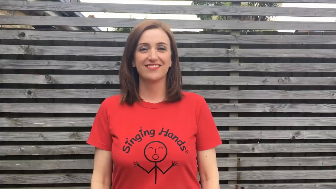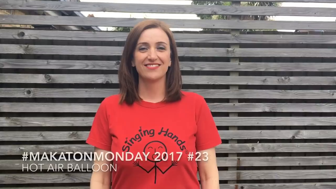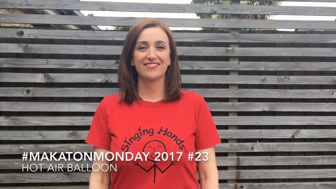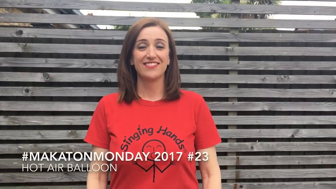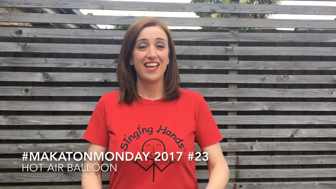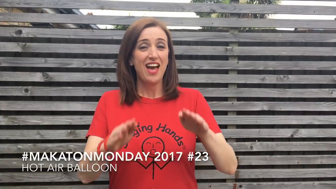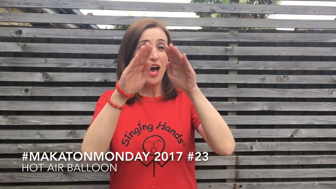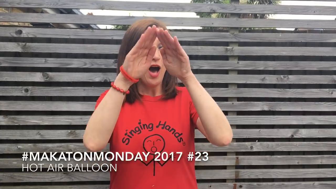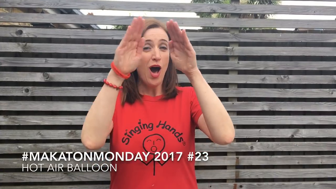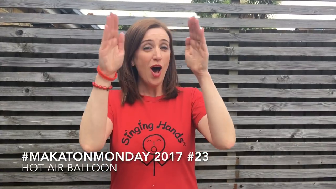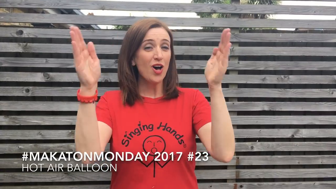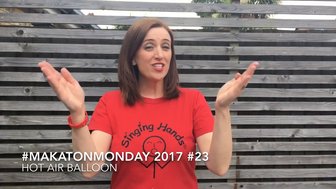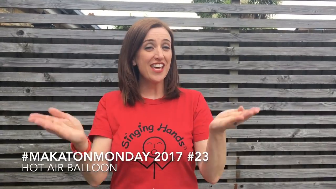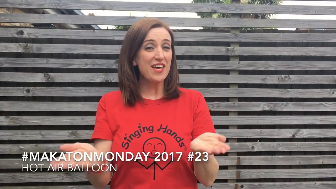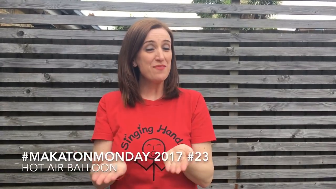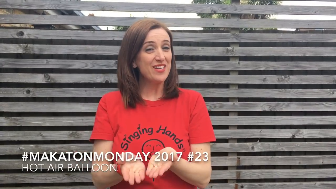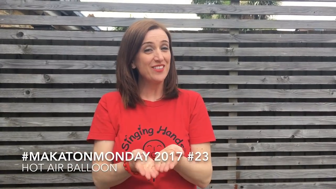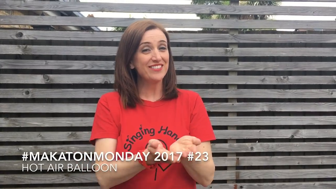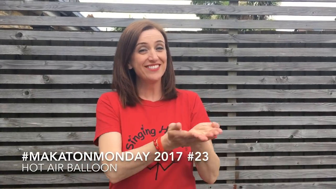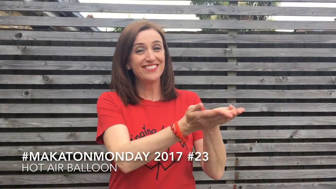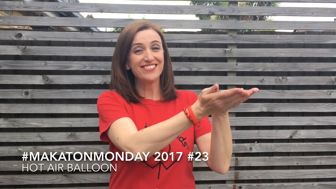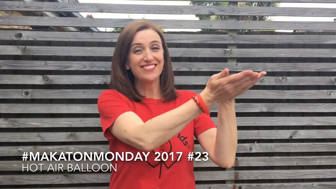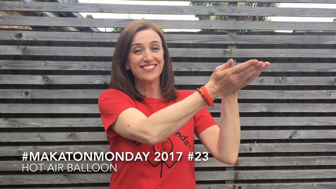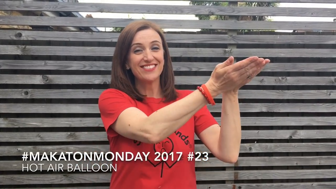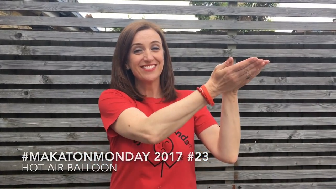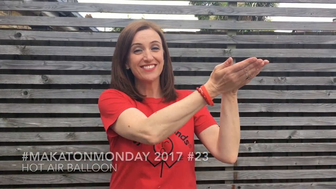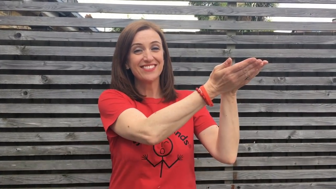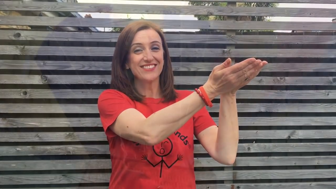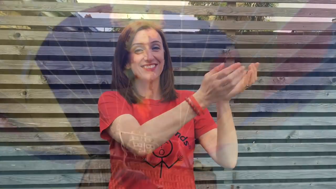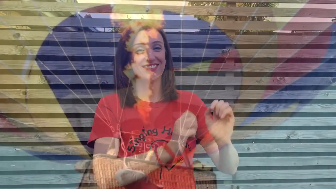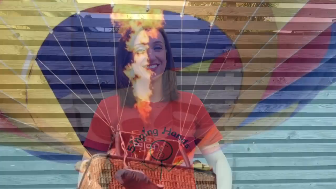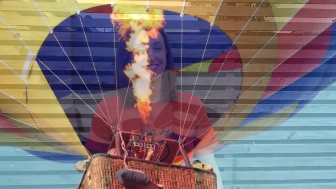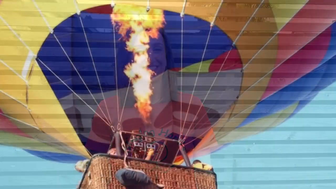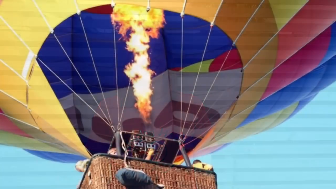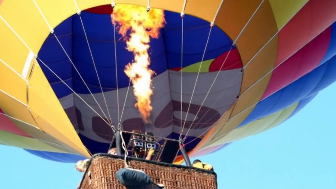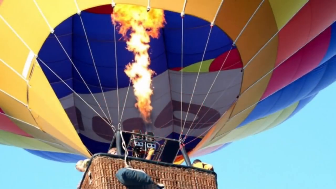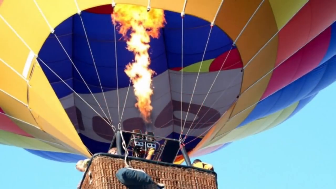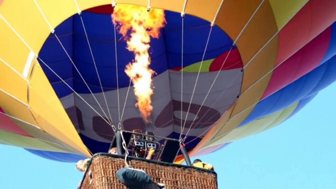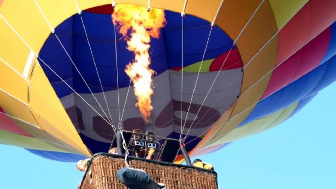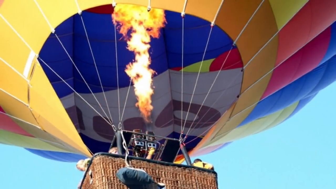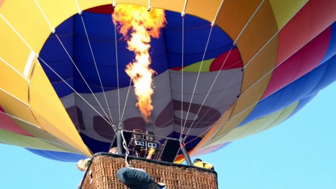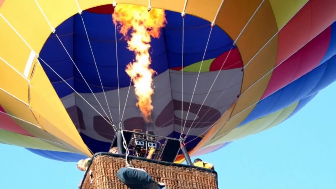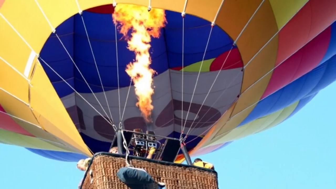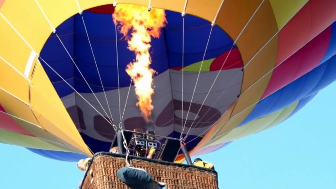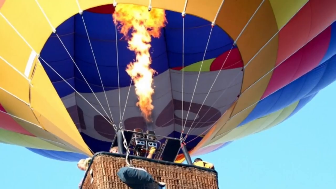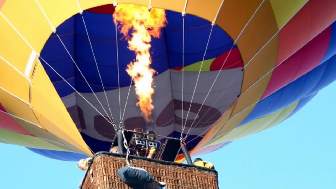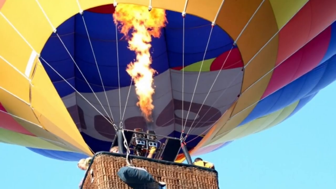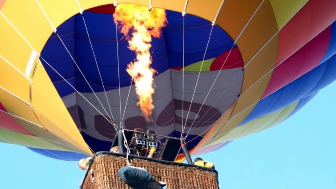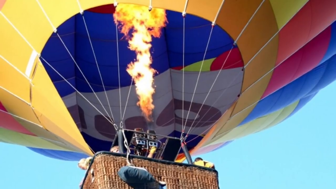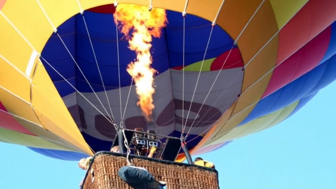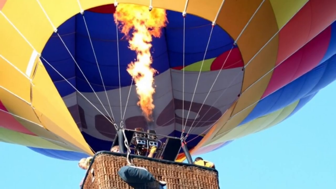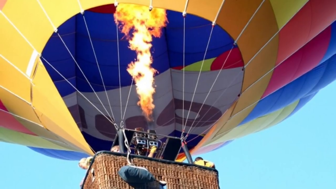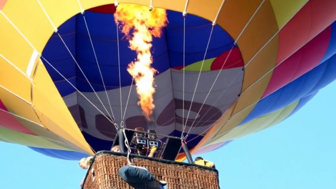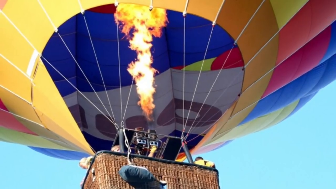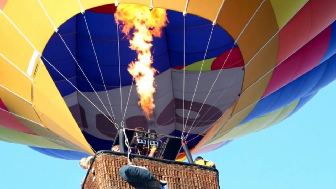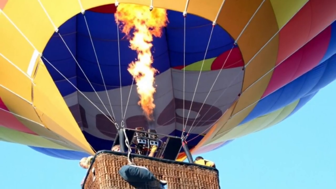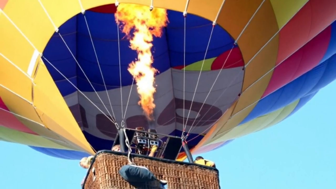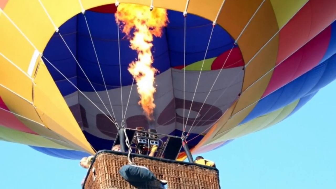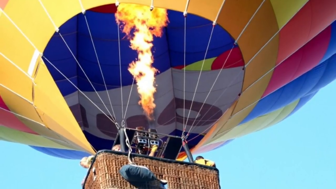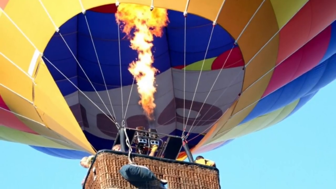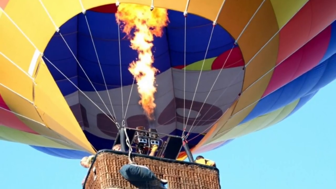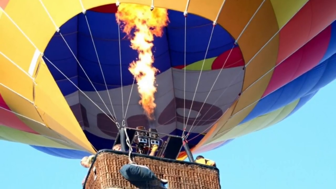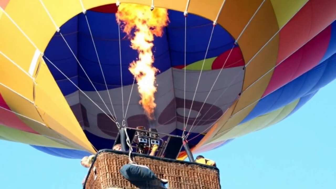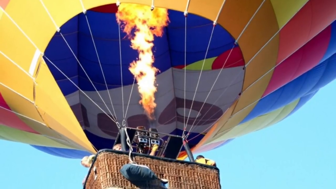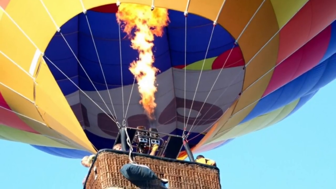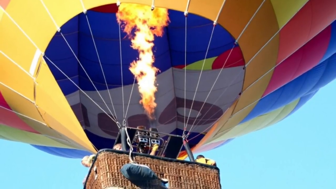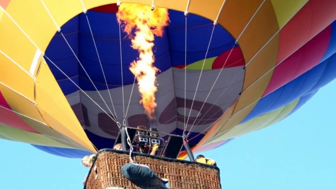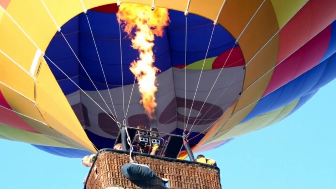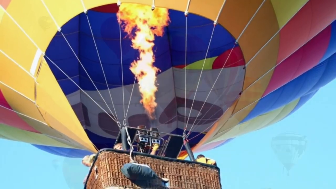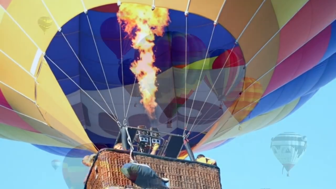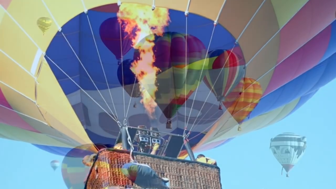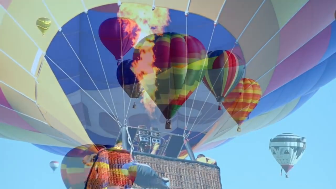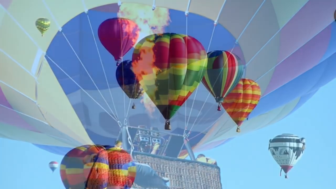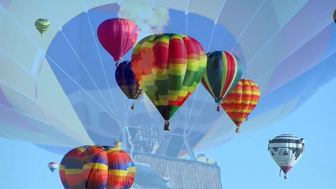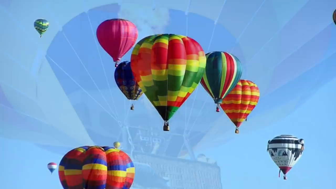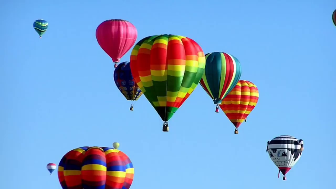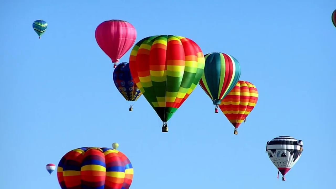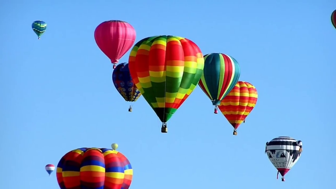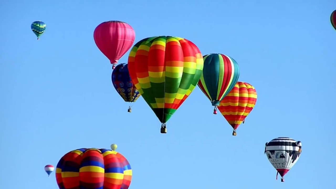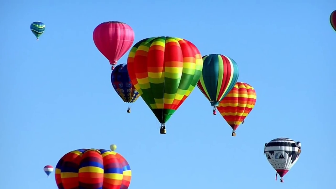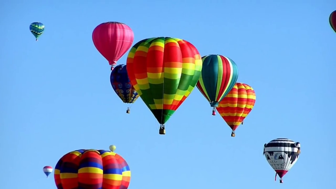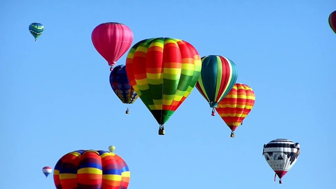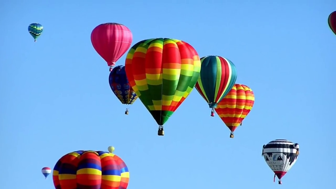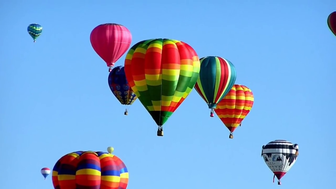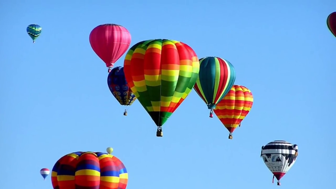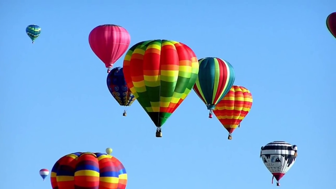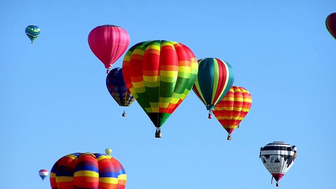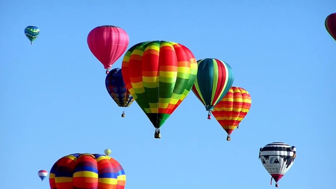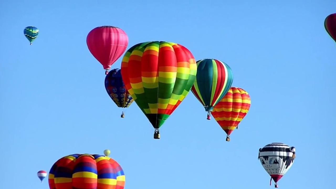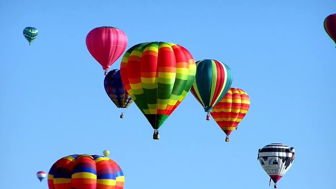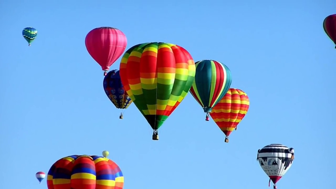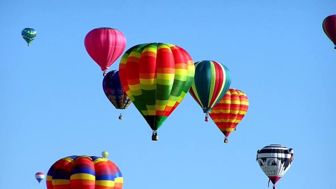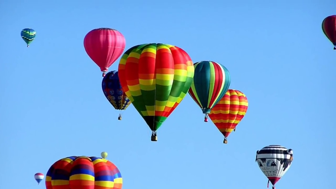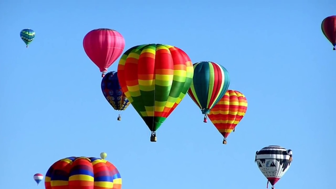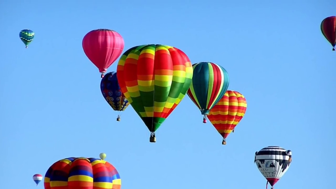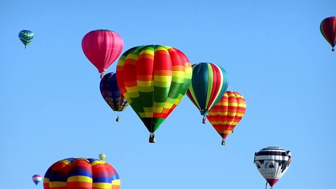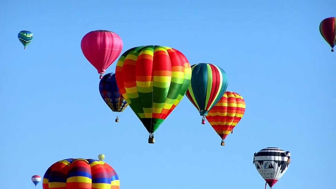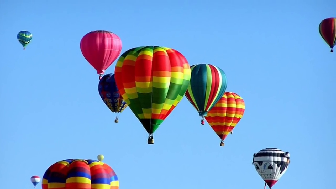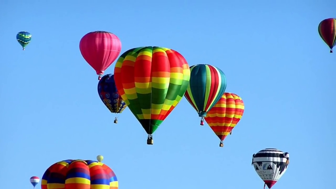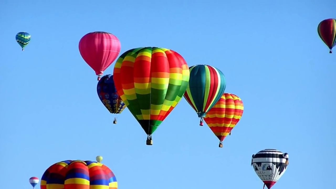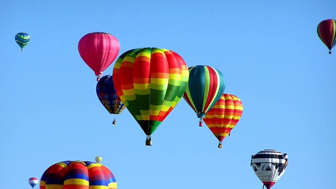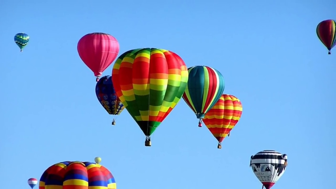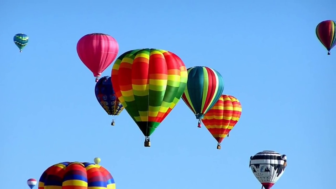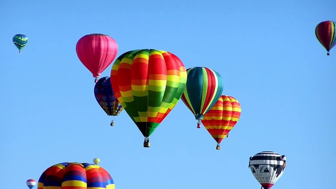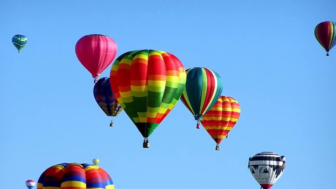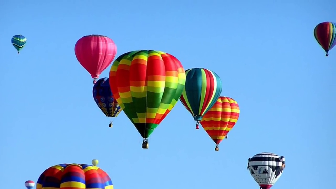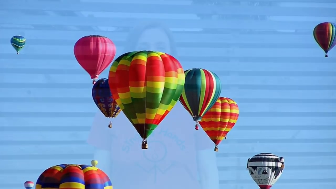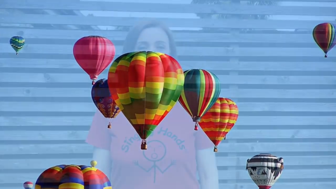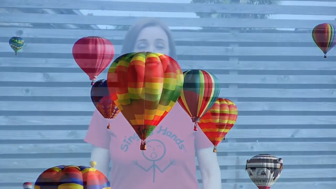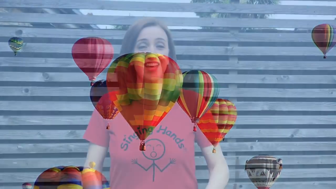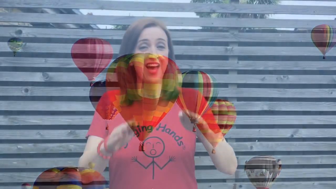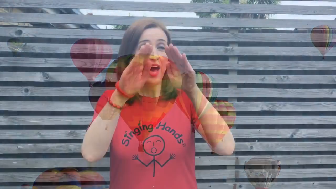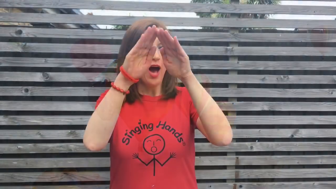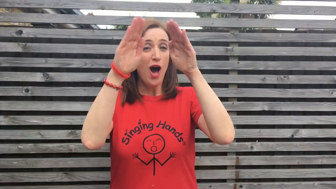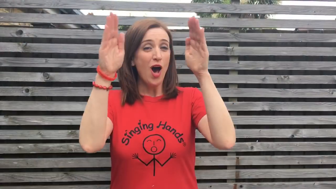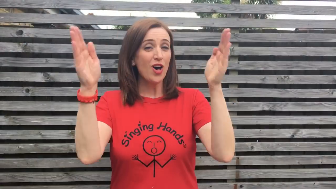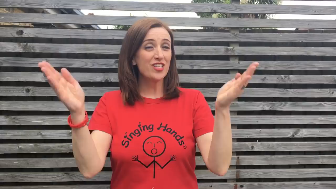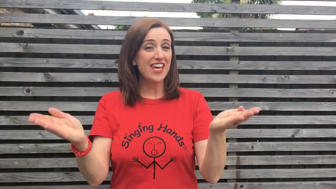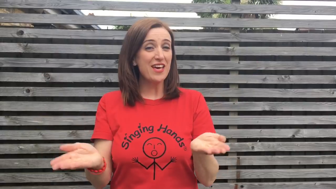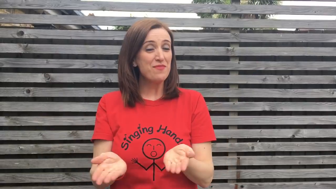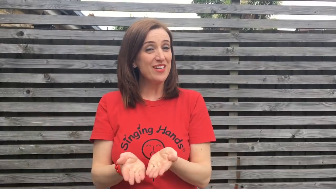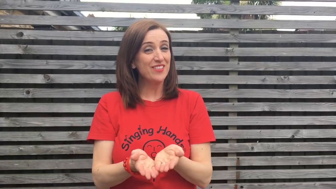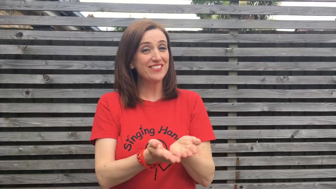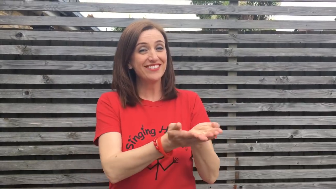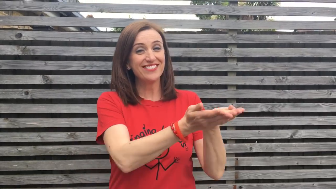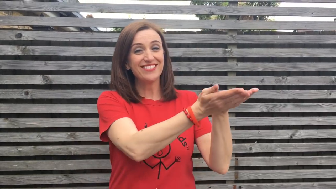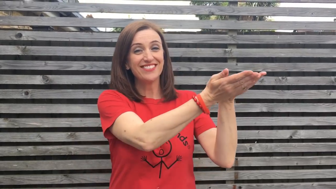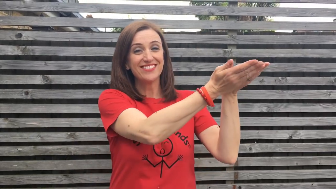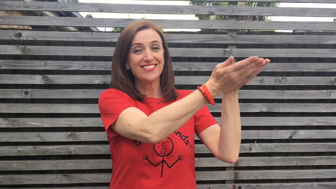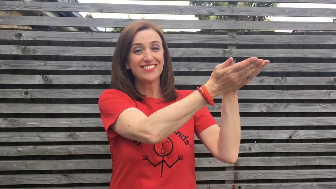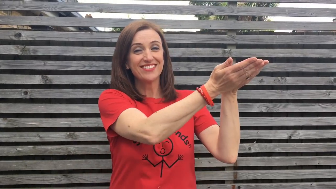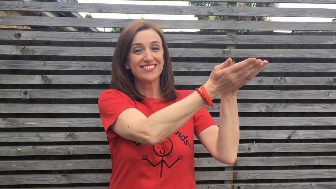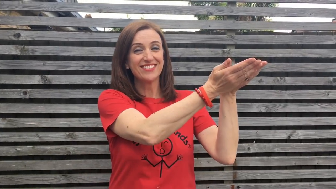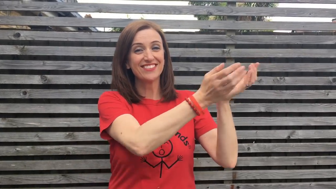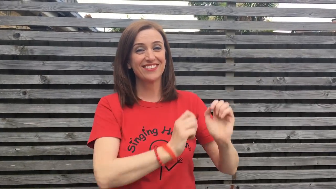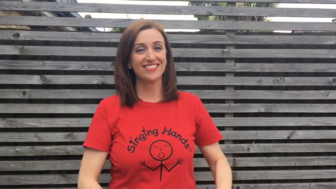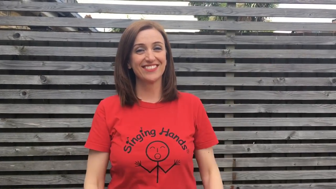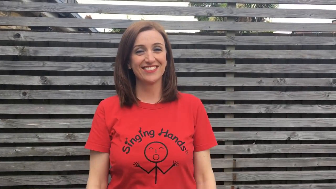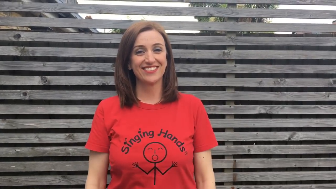HOT AIR BALLOON